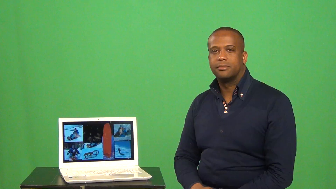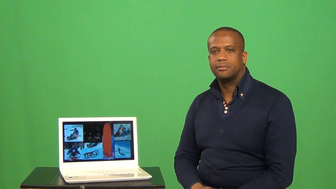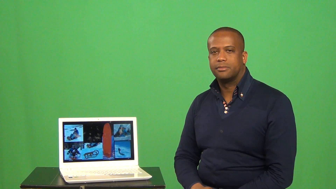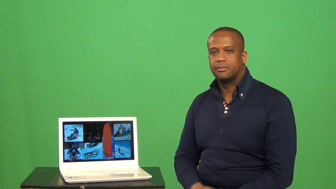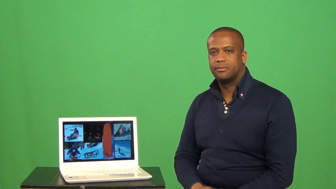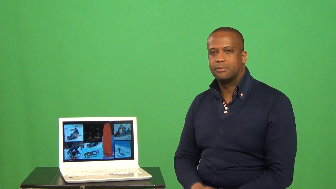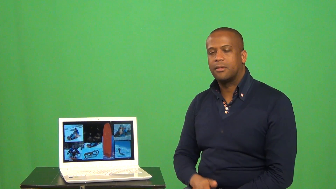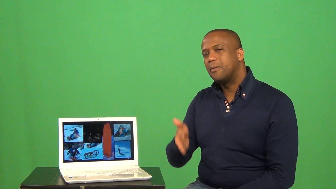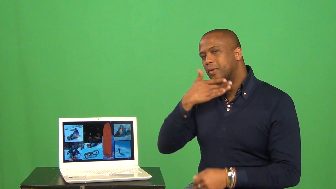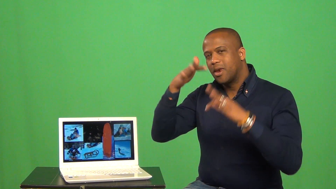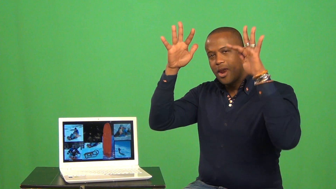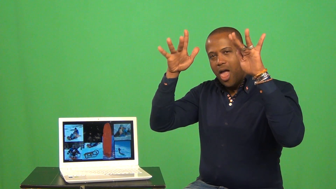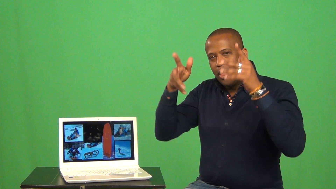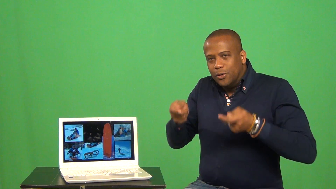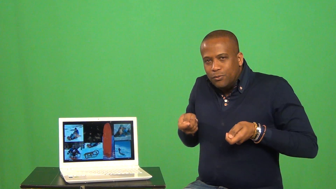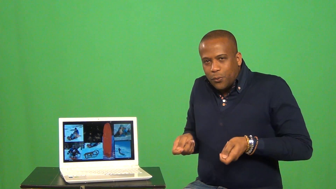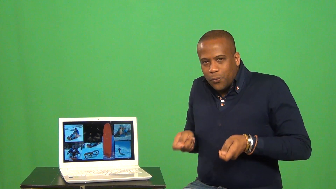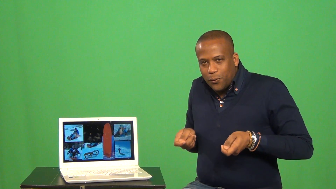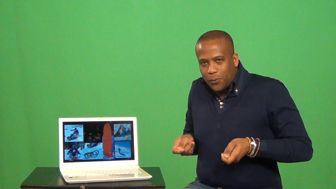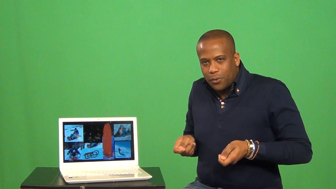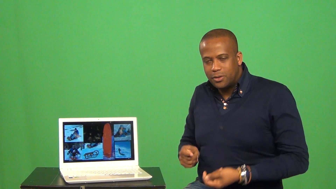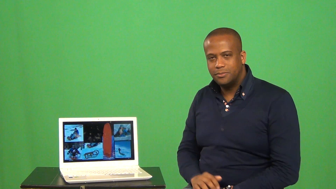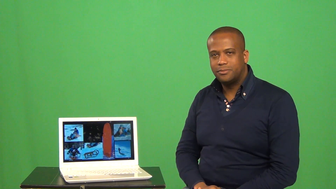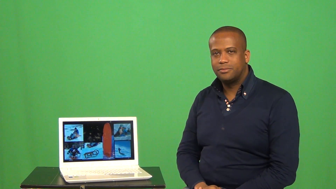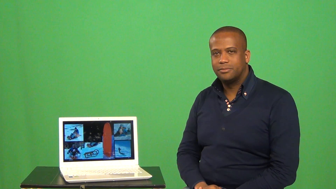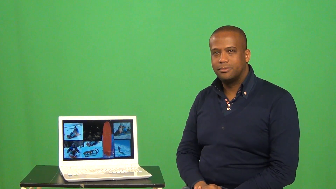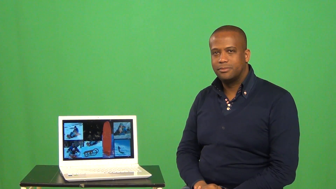sled